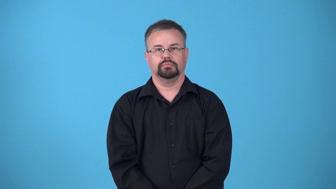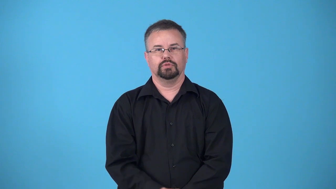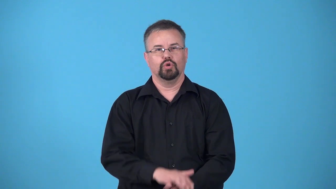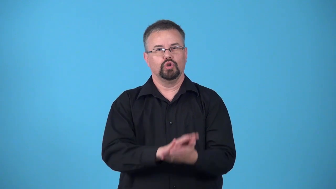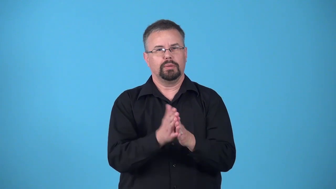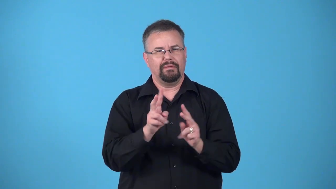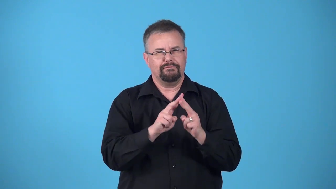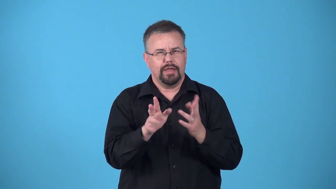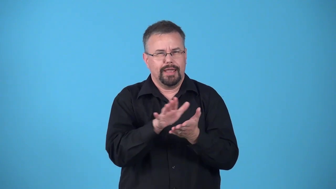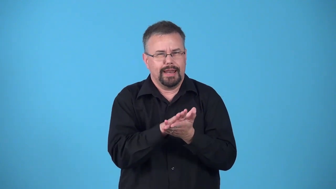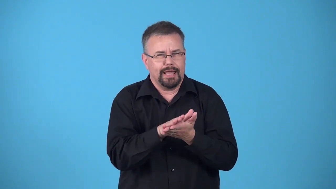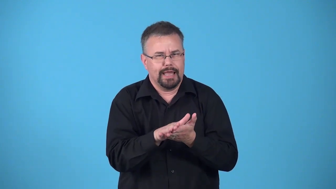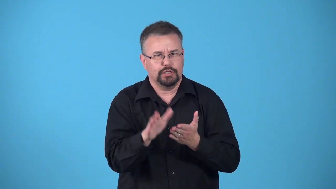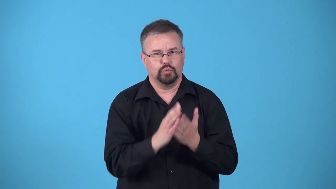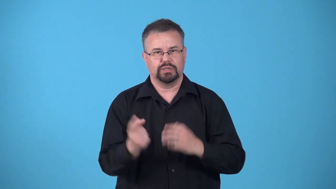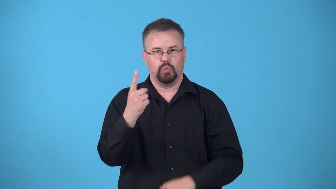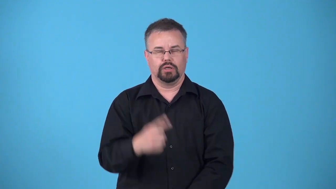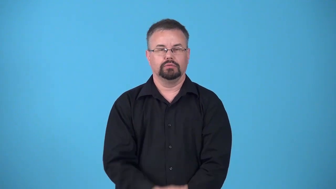kill with kindness